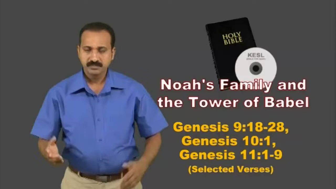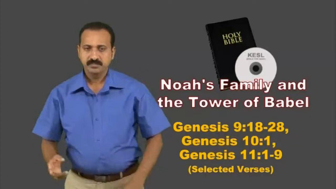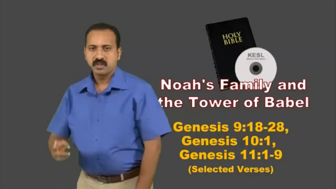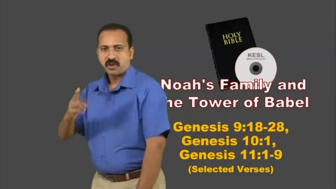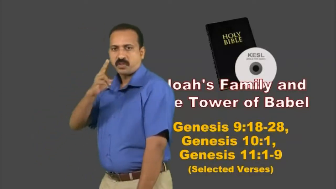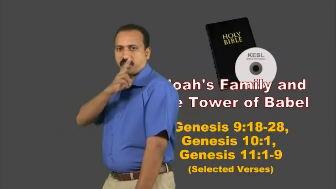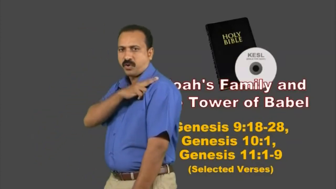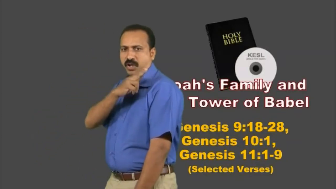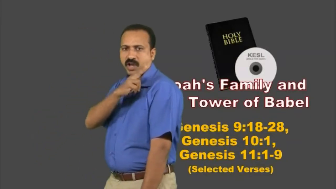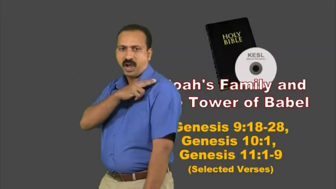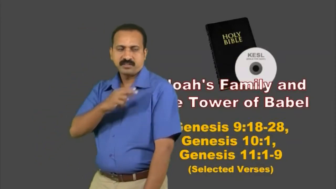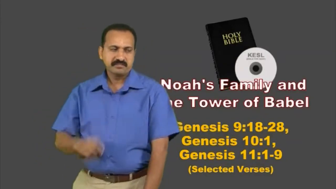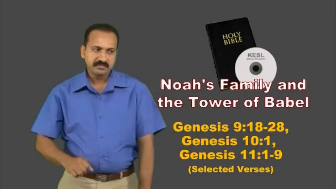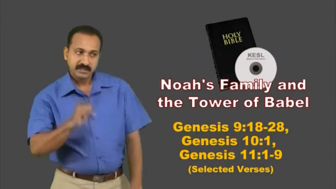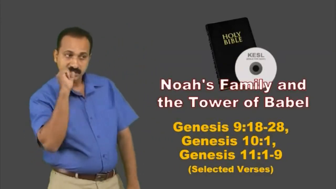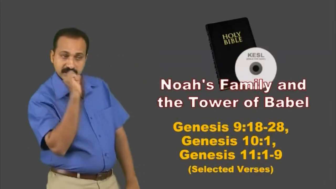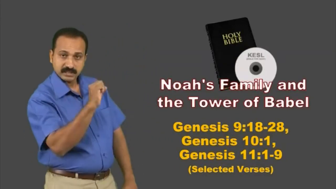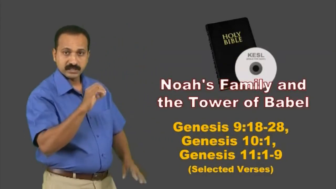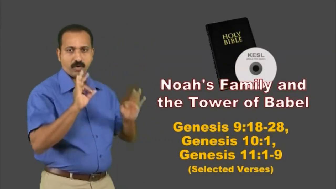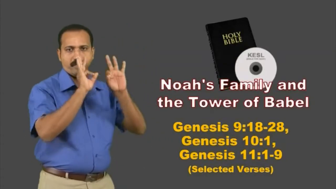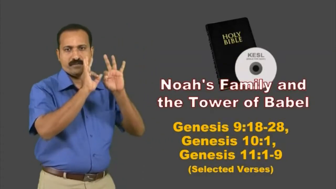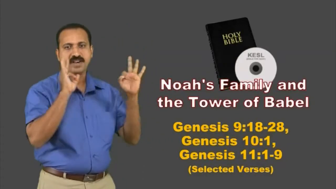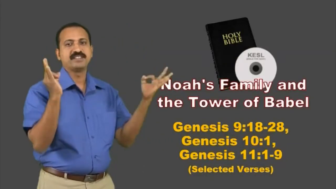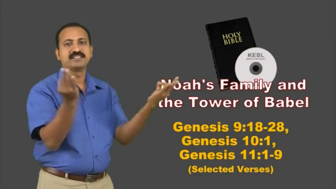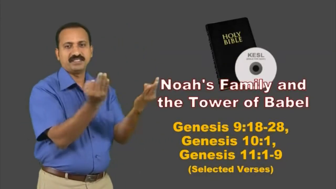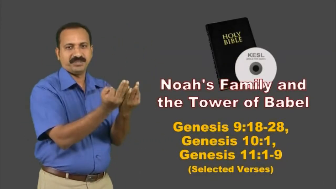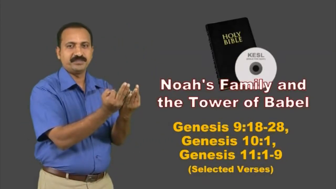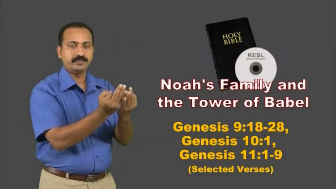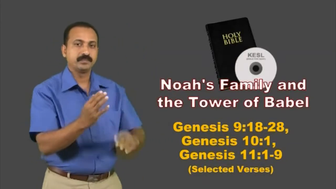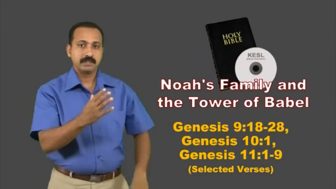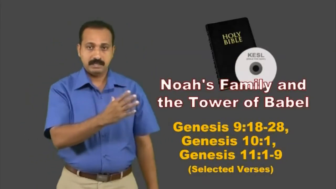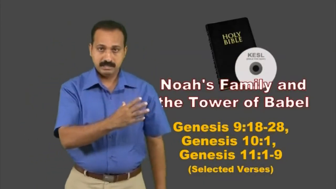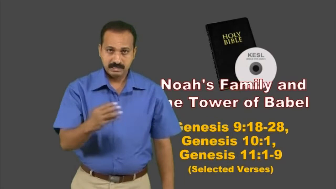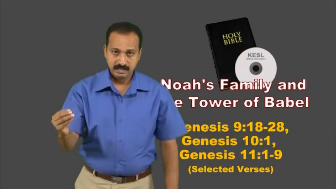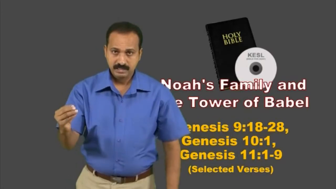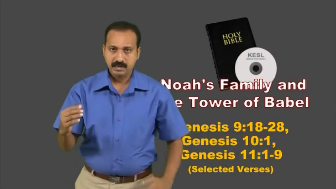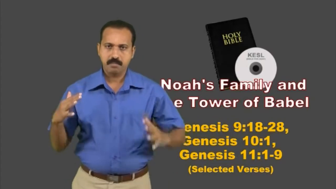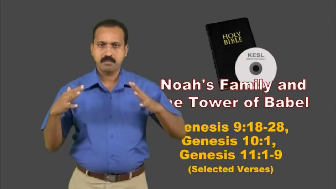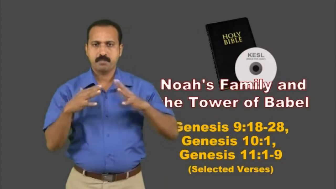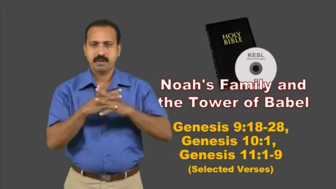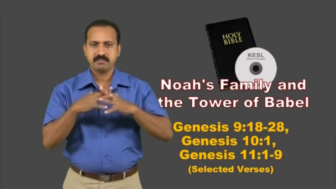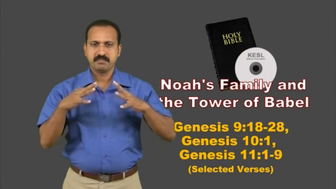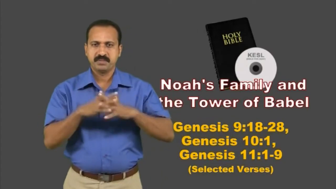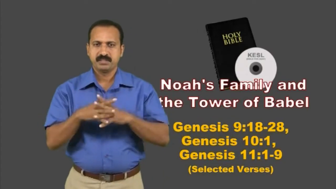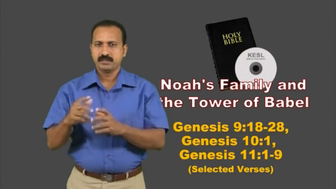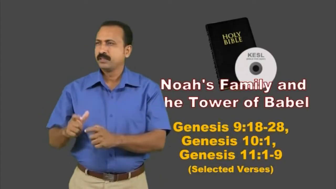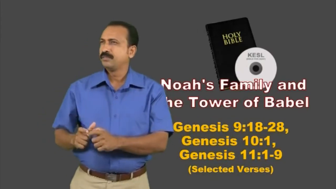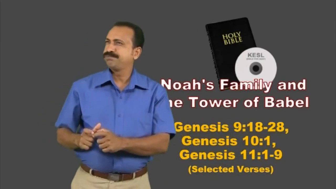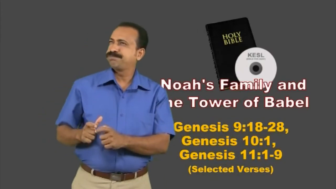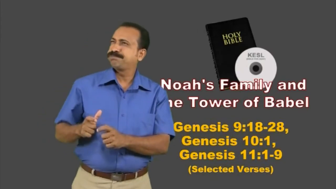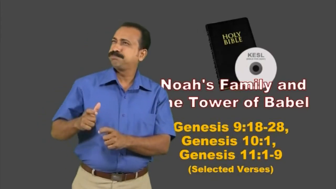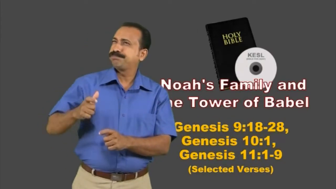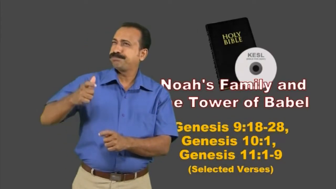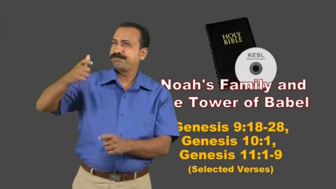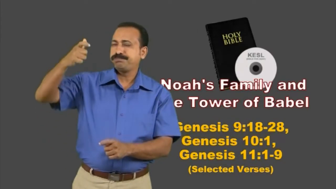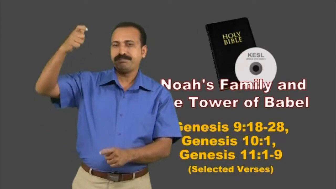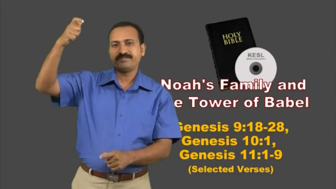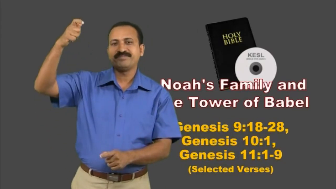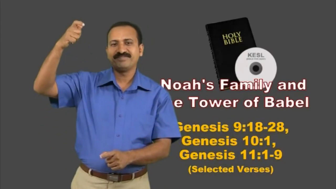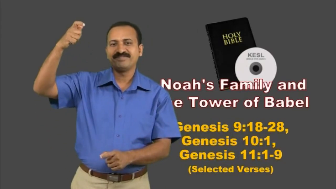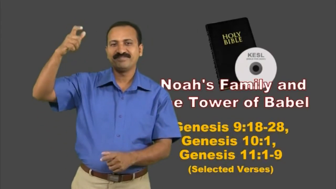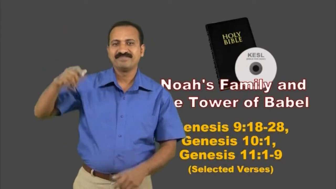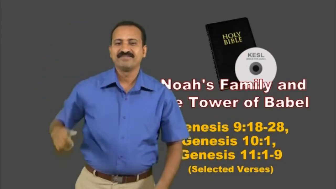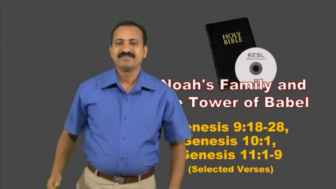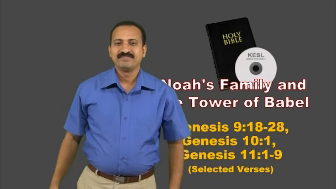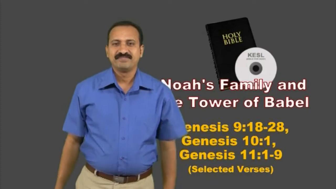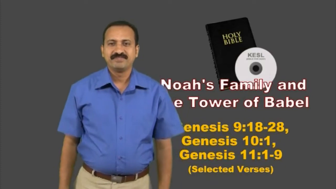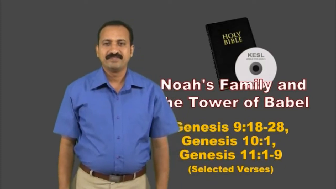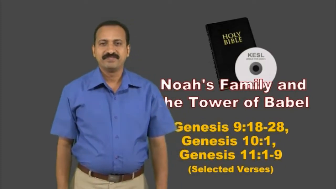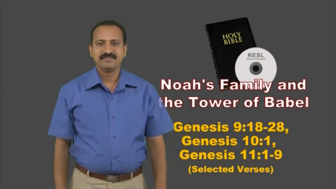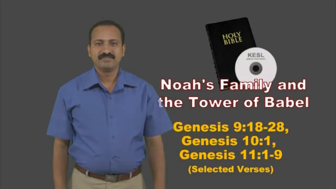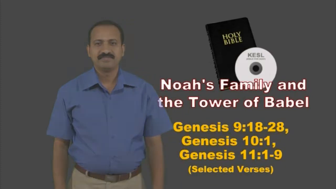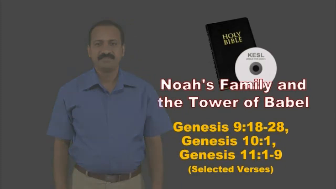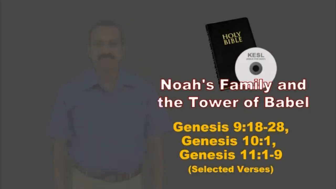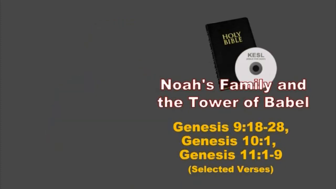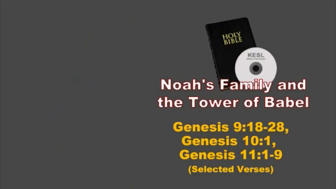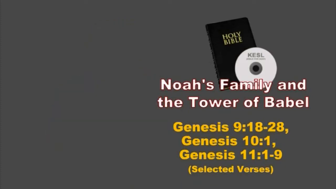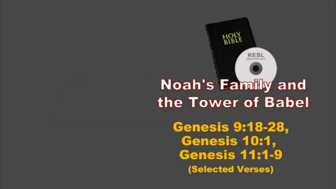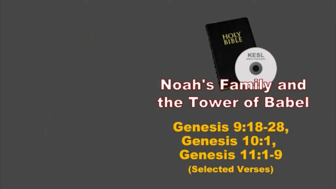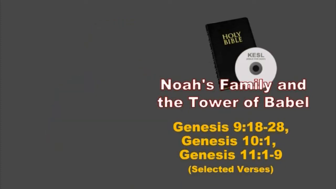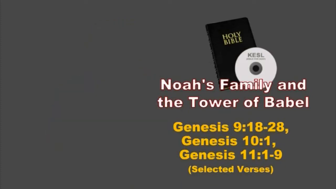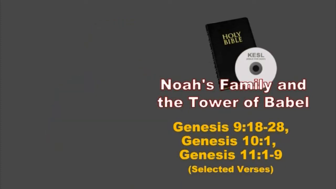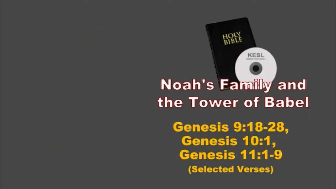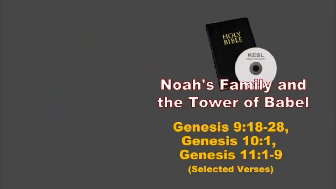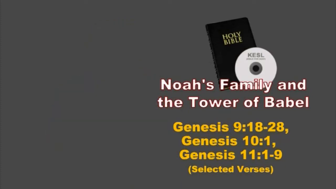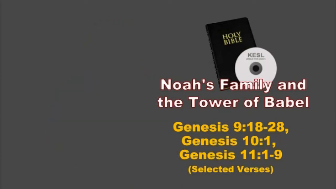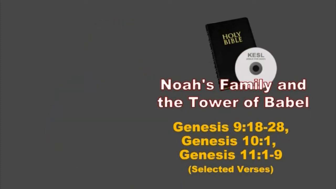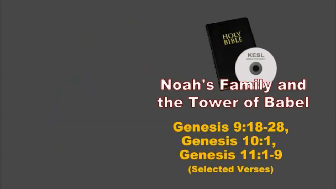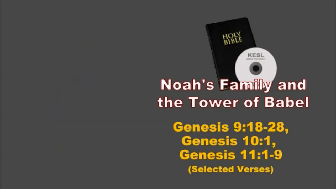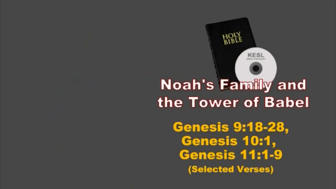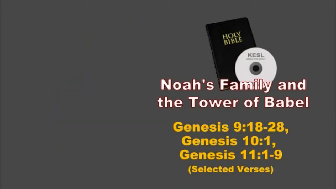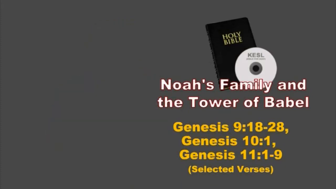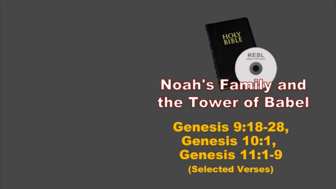Noah's family and Tower of Babel